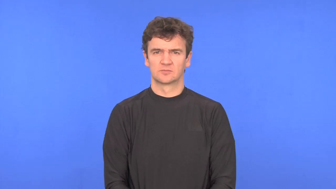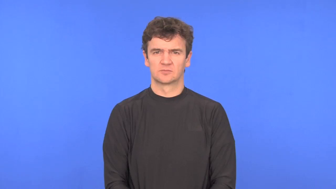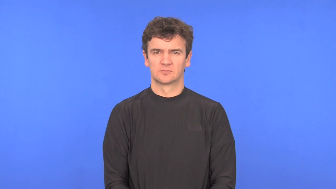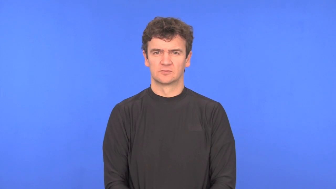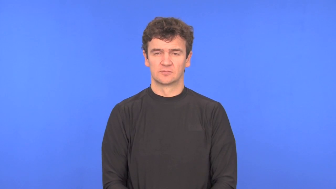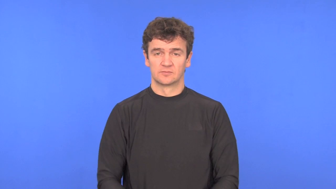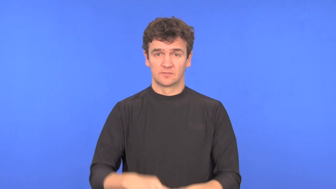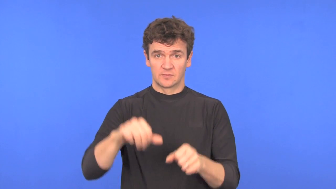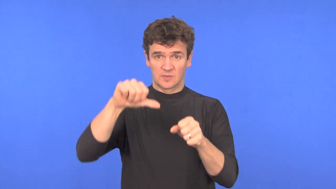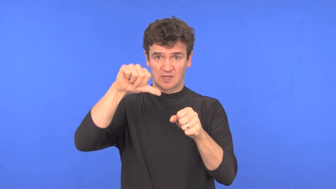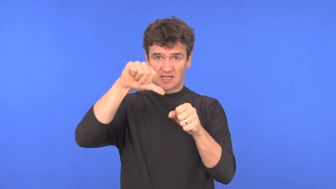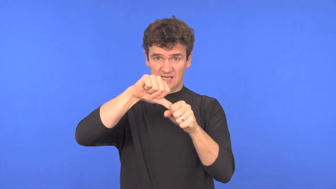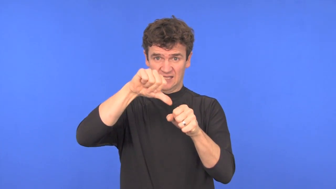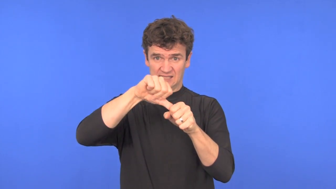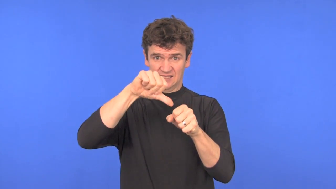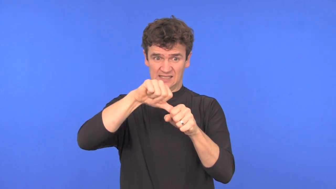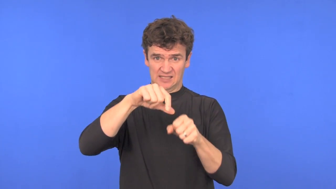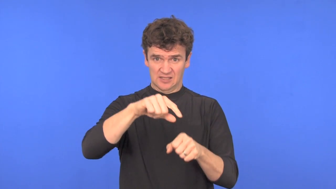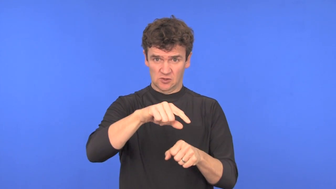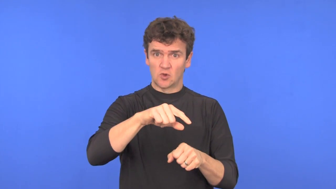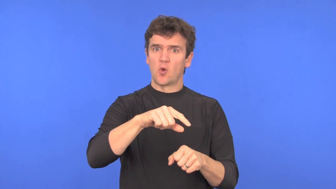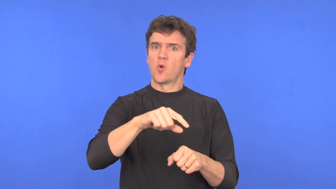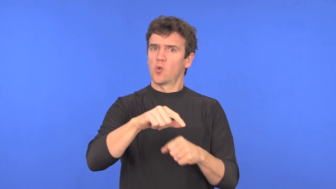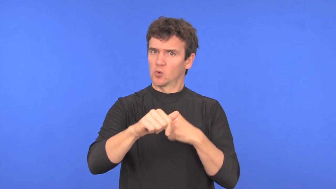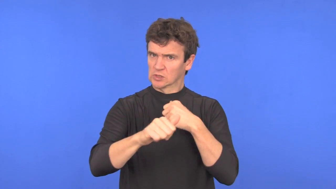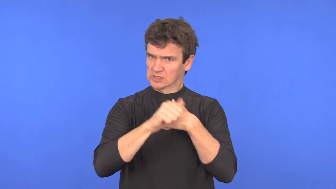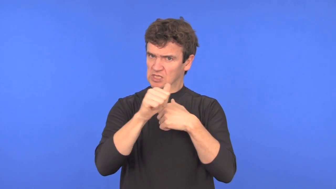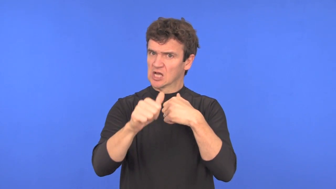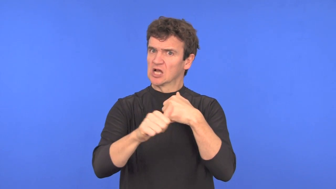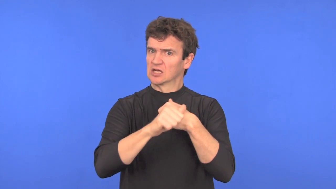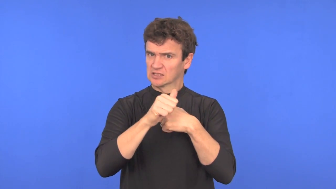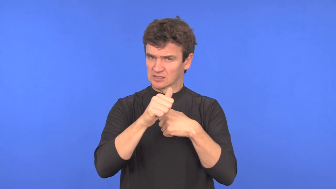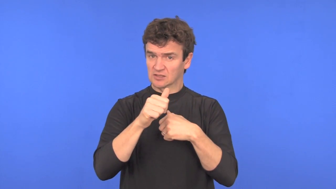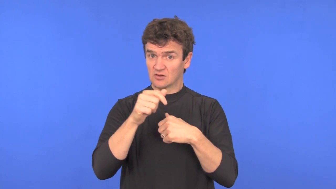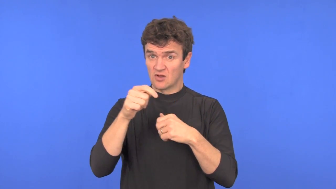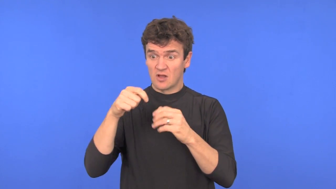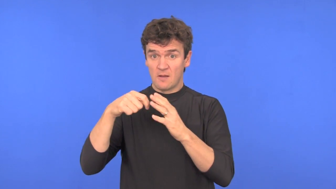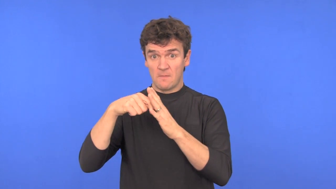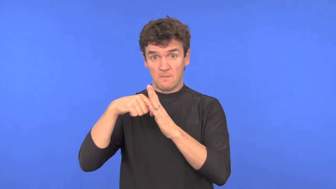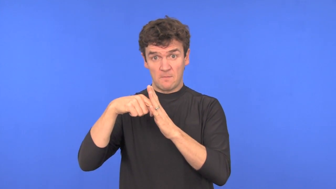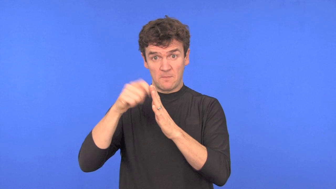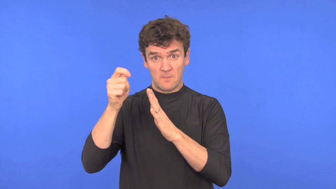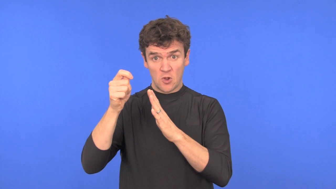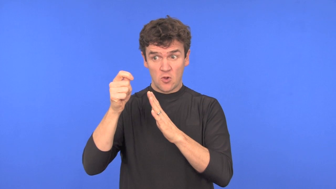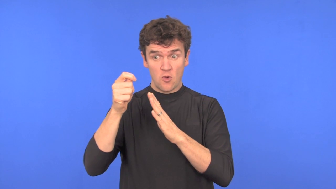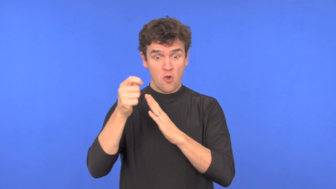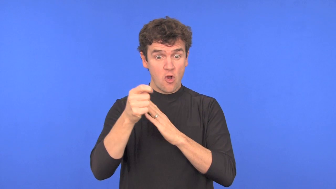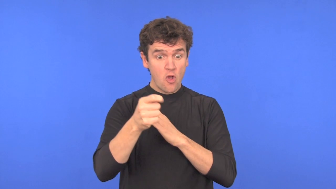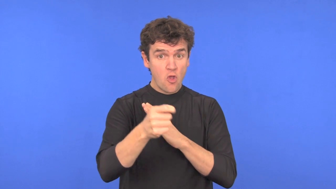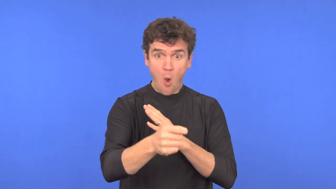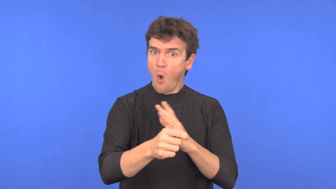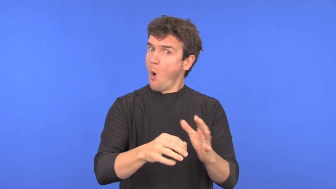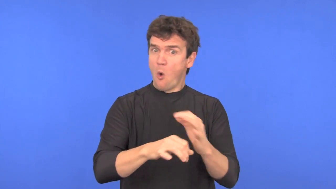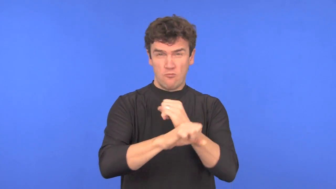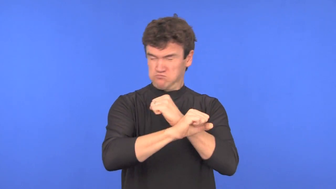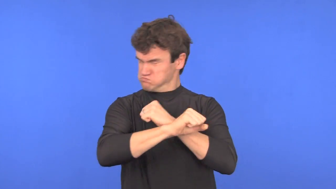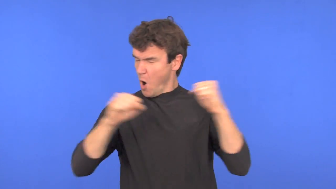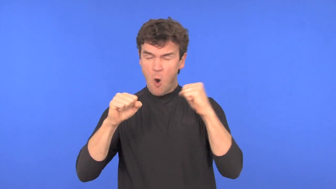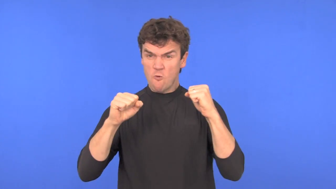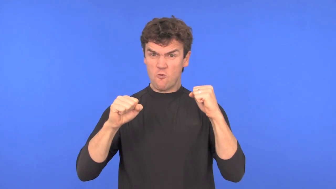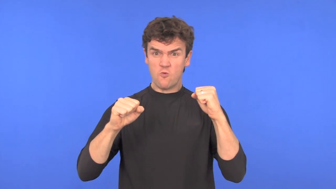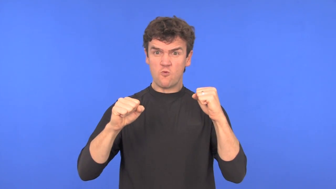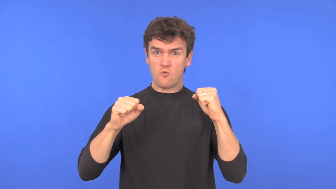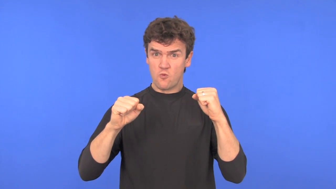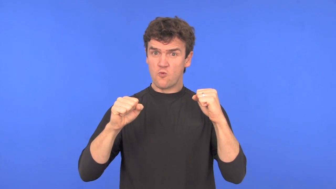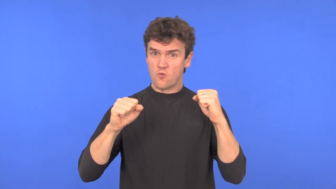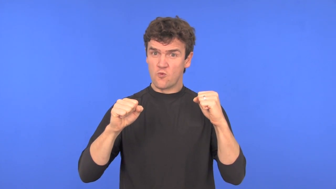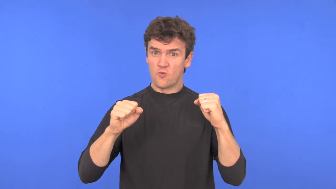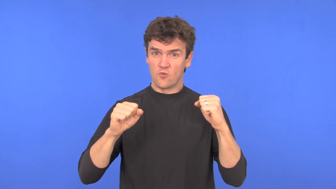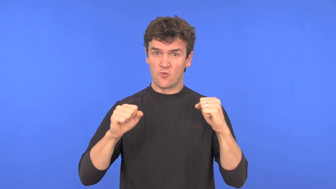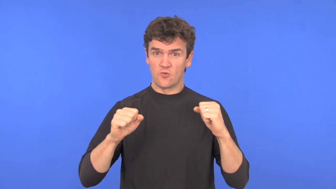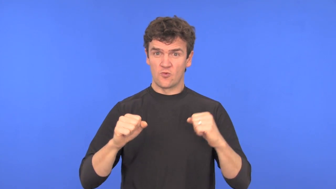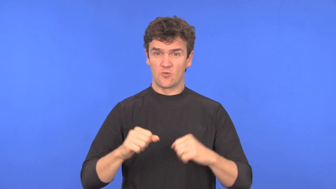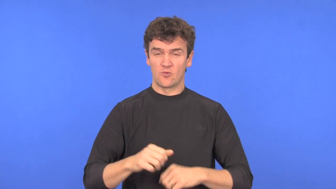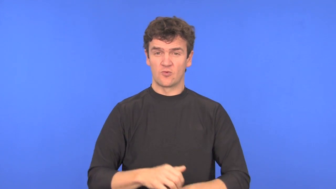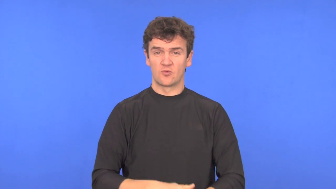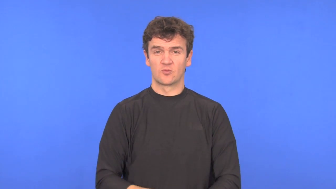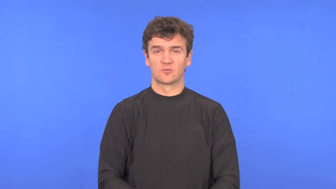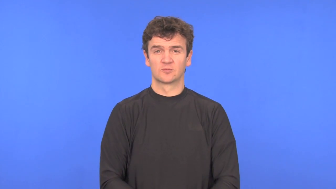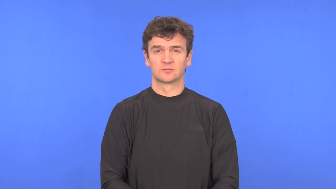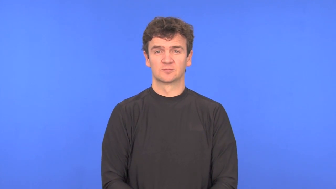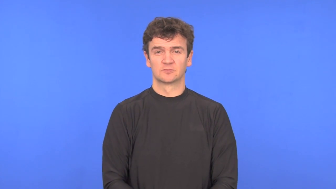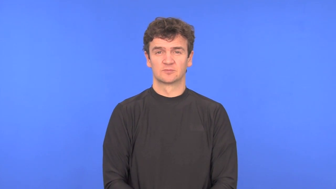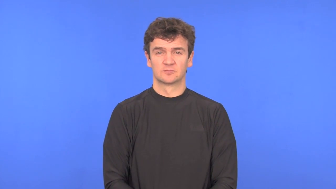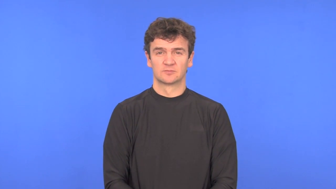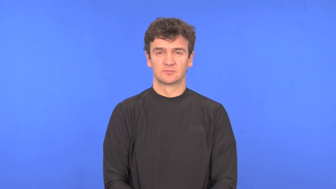CAN